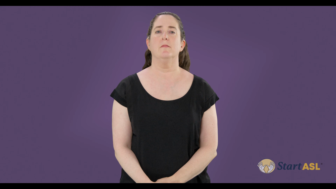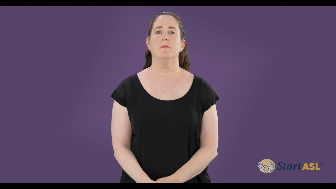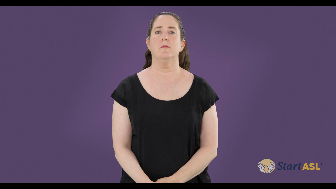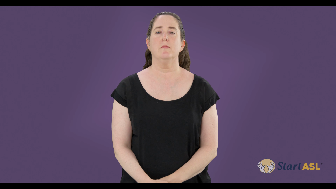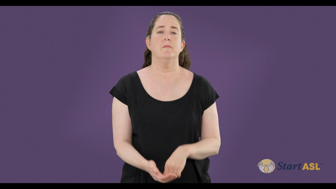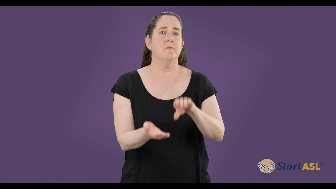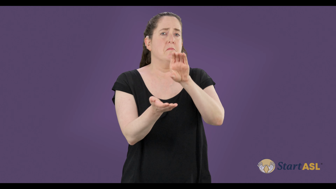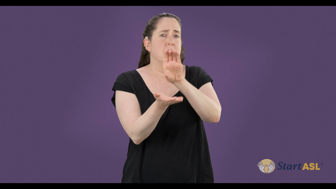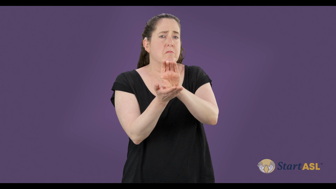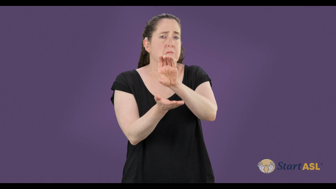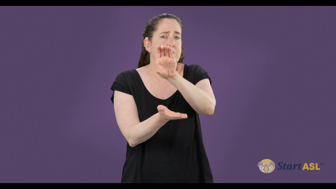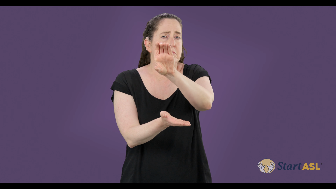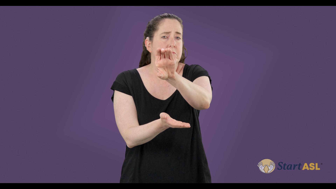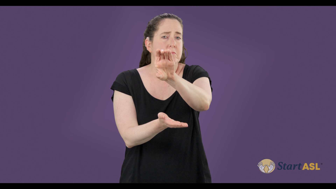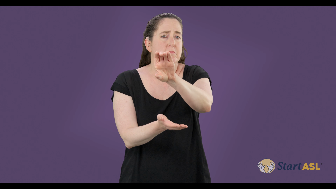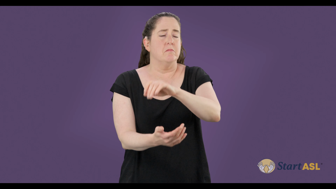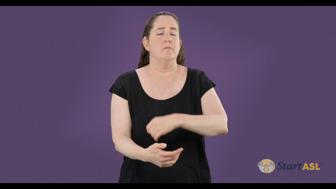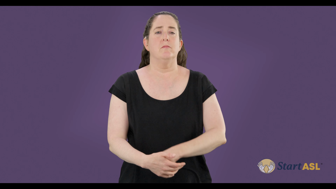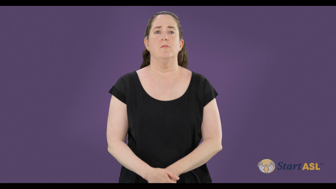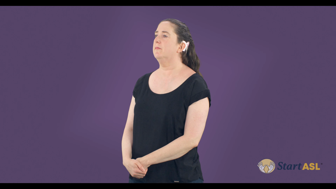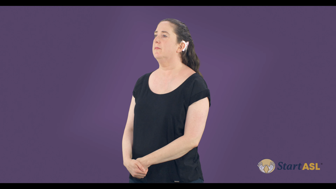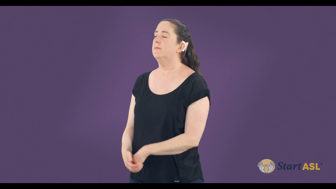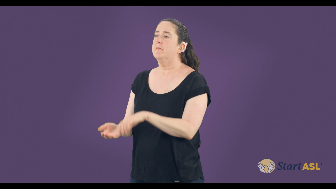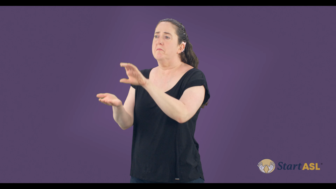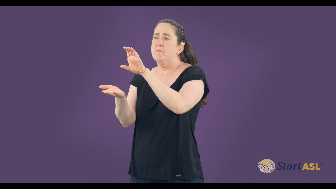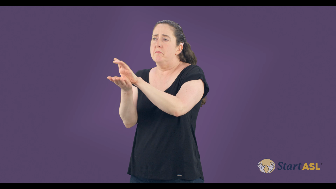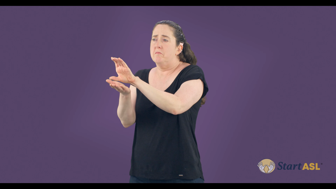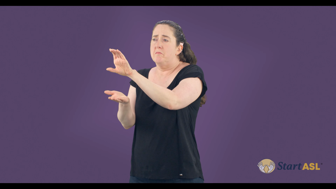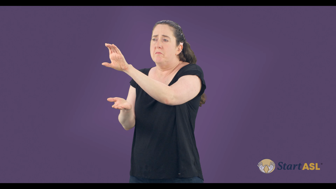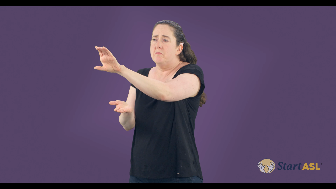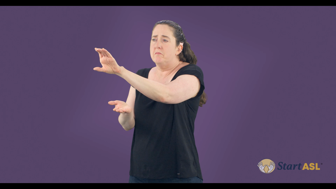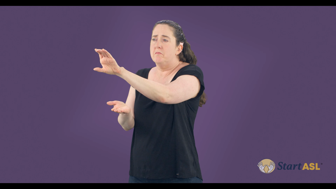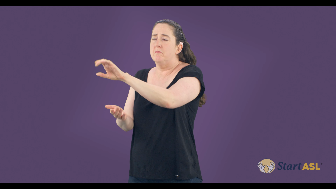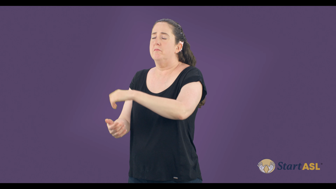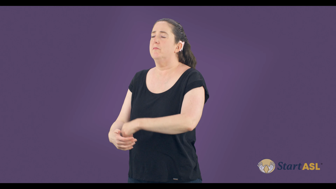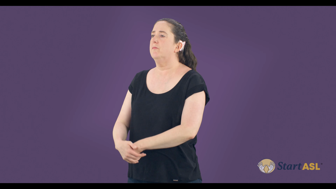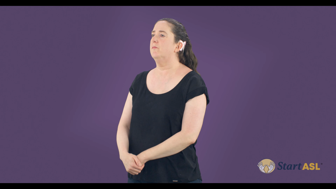investment